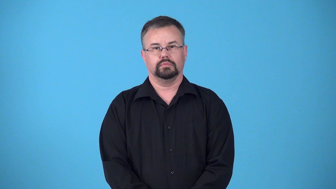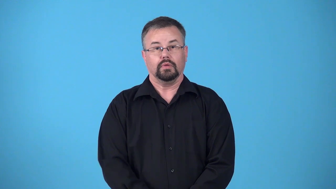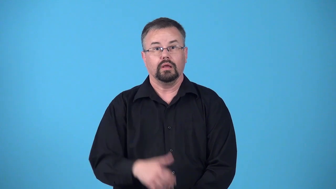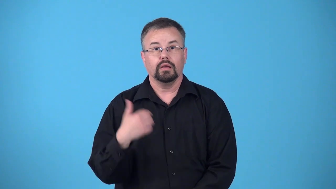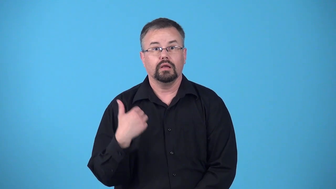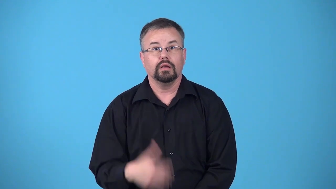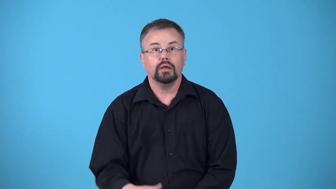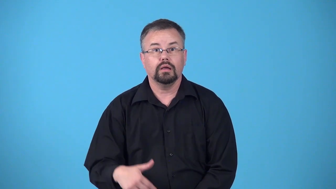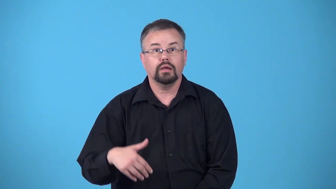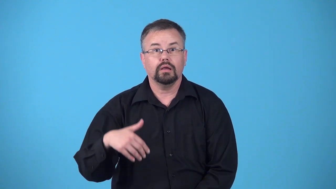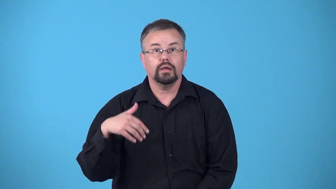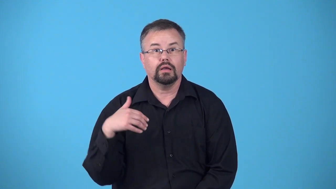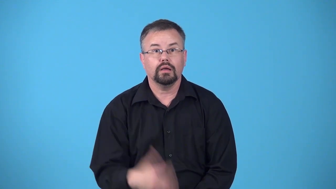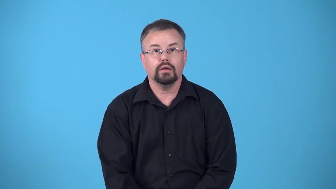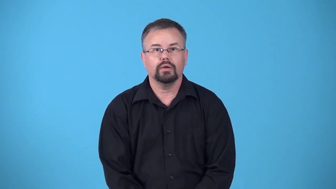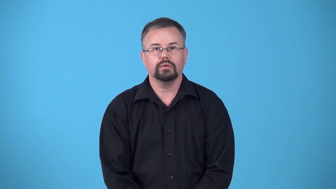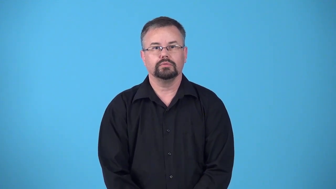lord love a duck,OMG